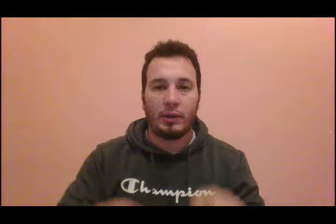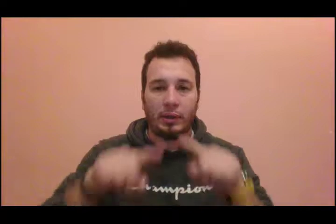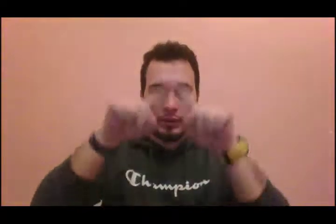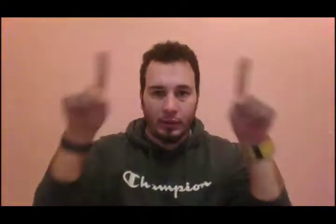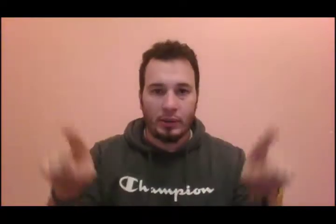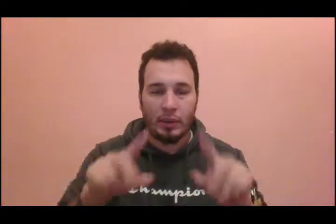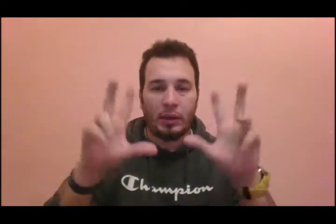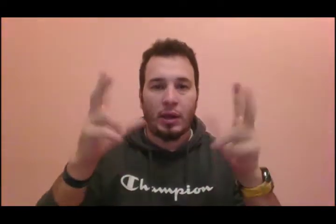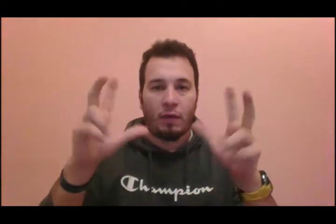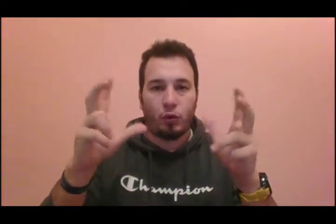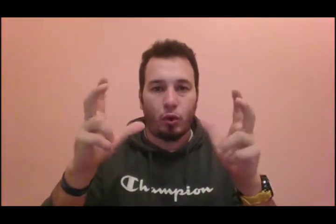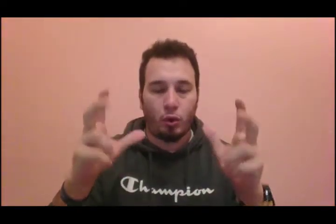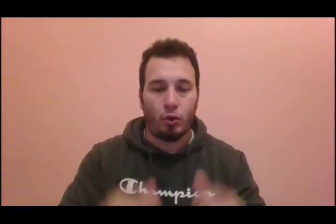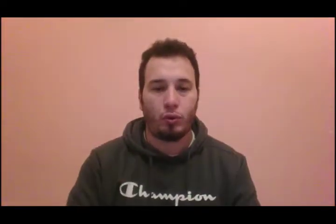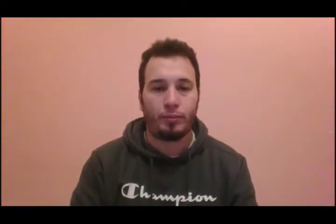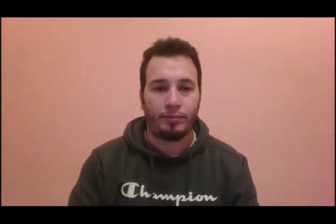sport